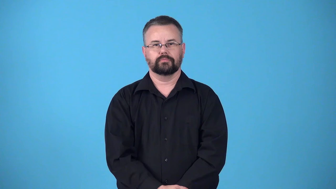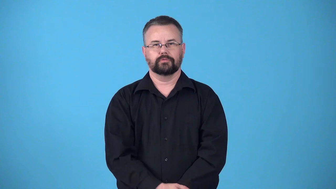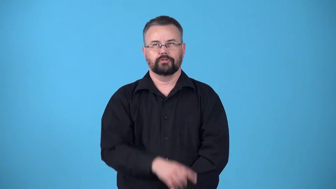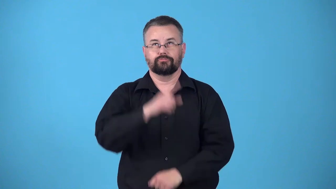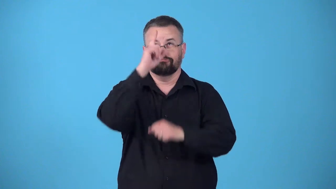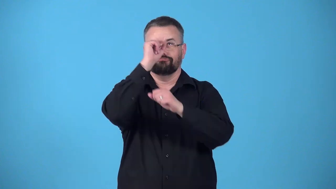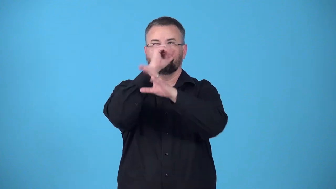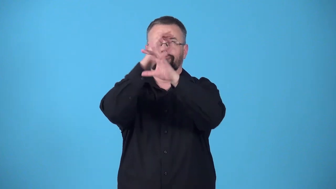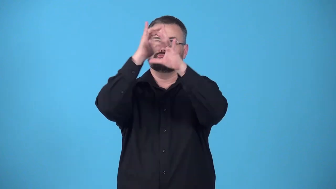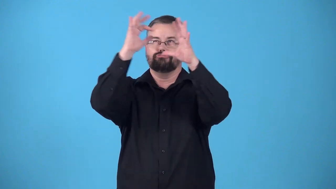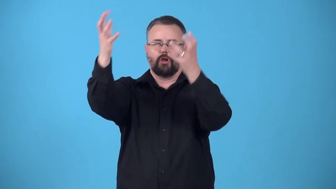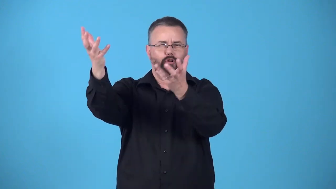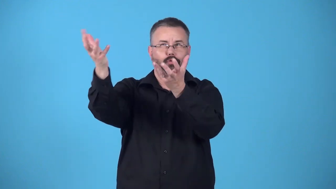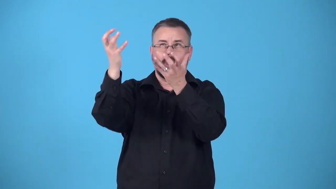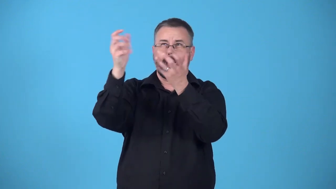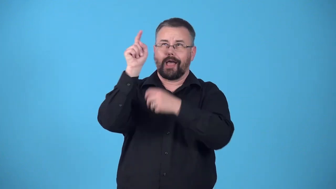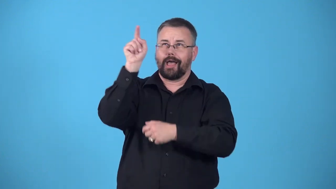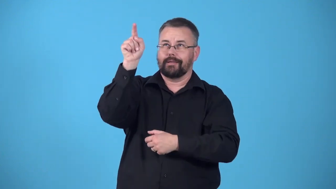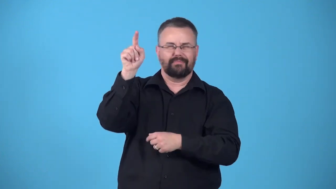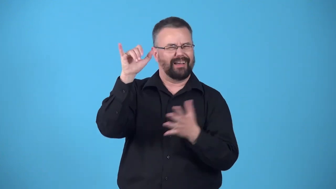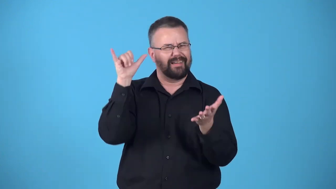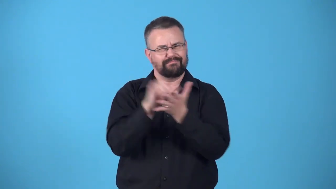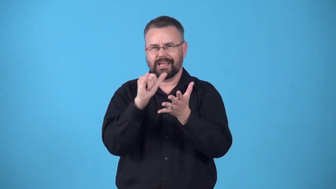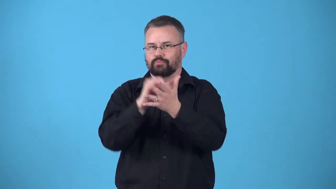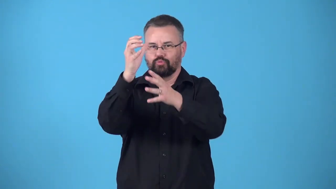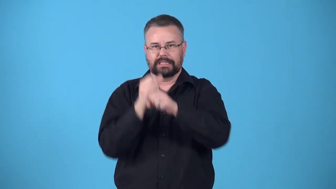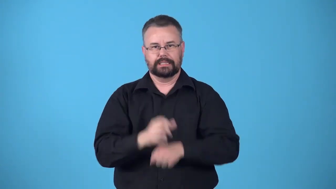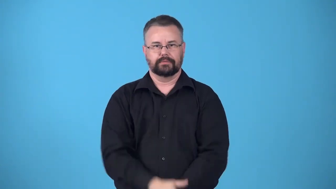castles in the air